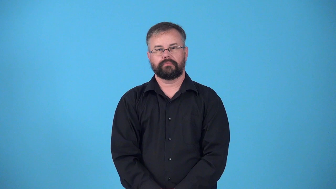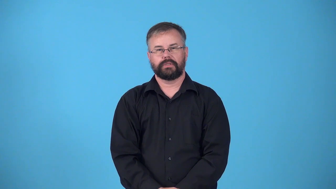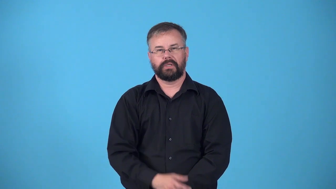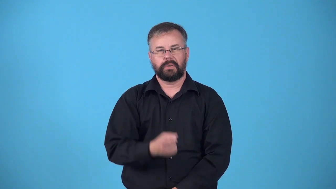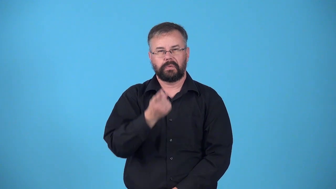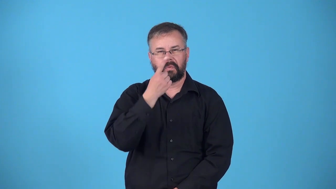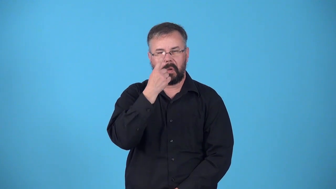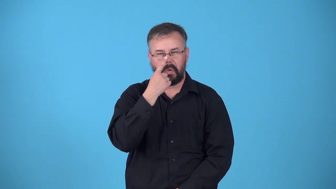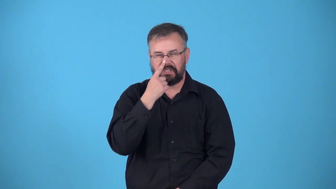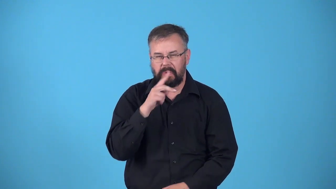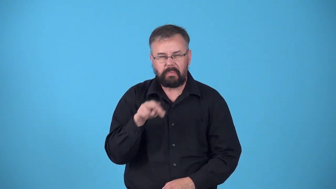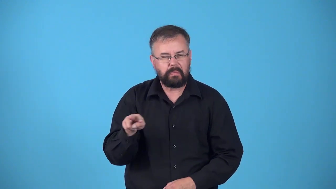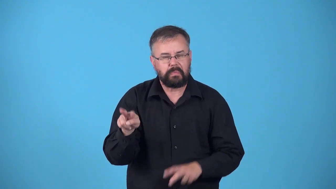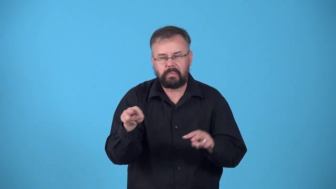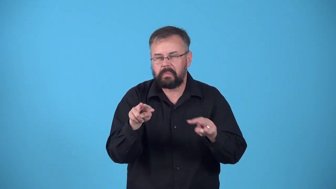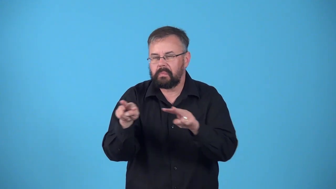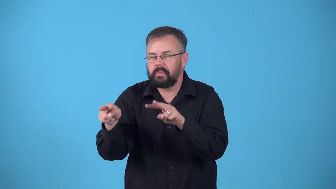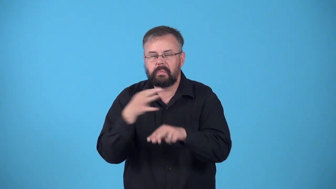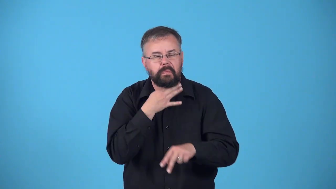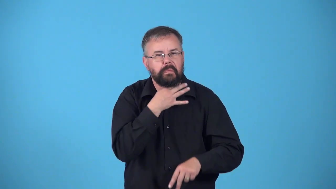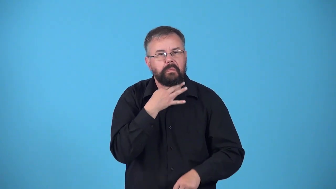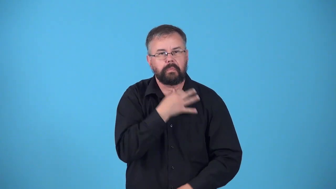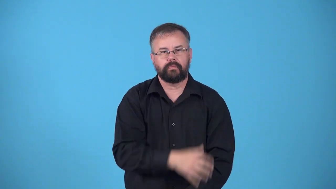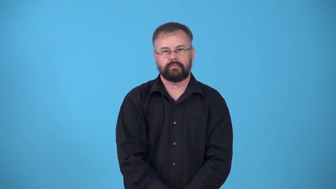nose around, nose about, poke around, poke about